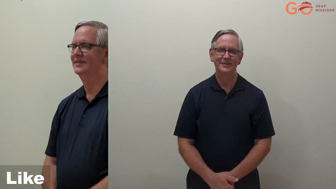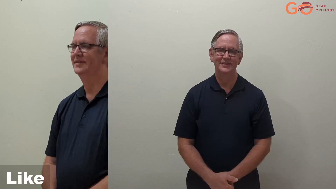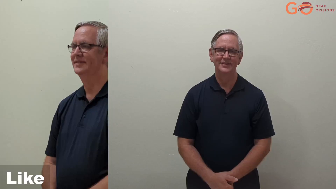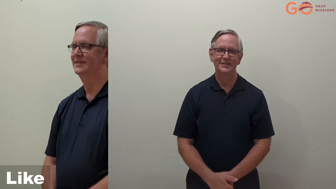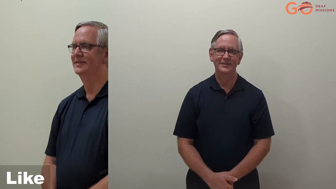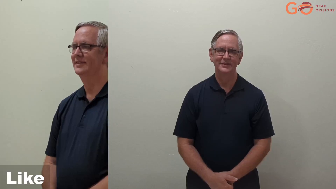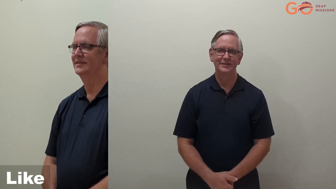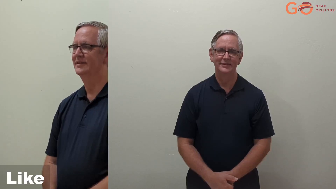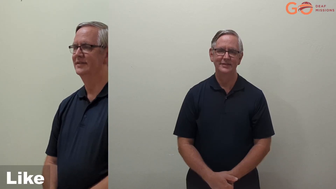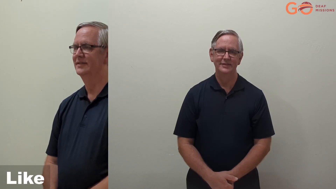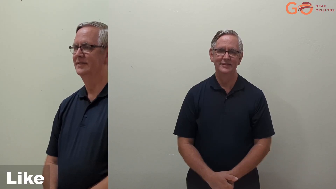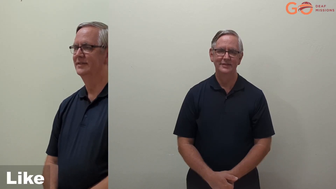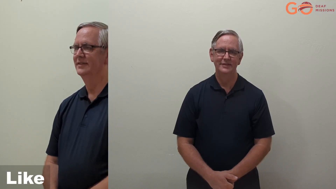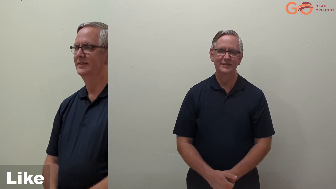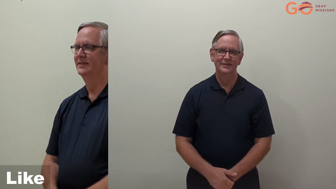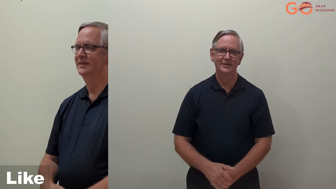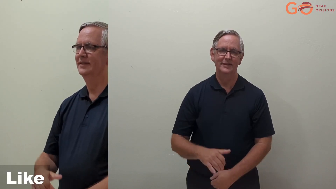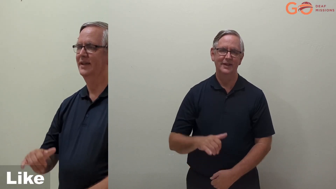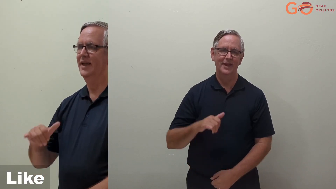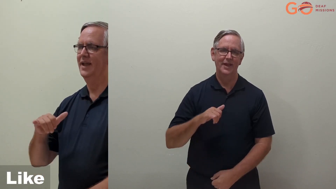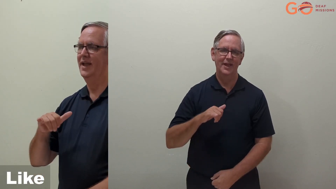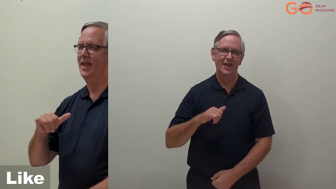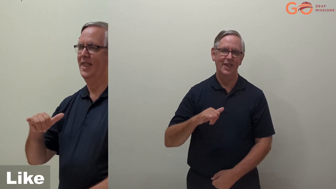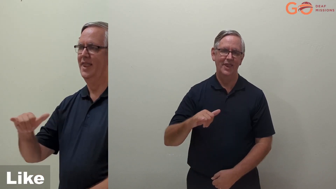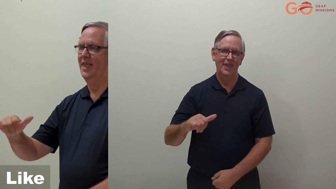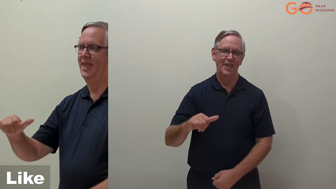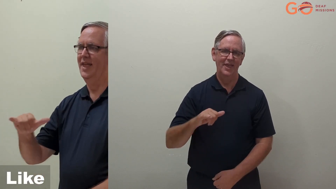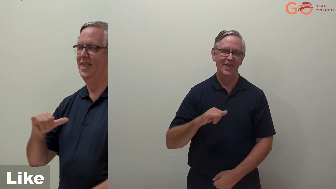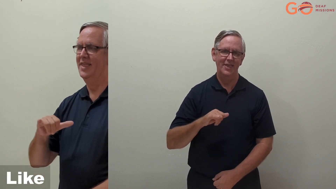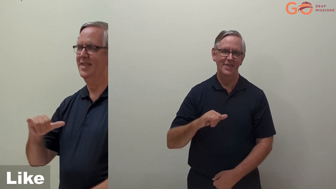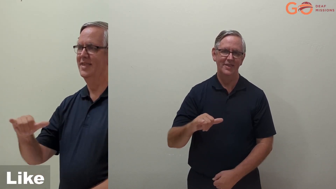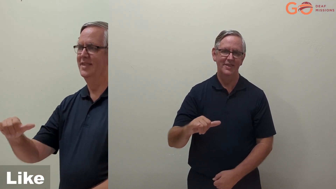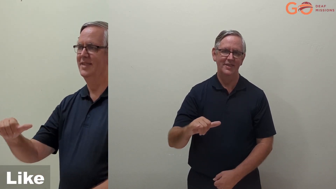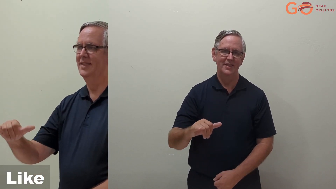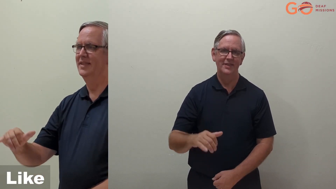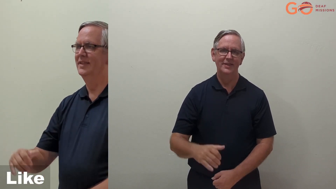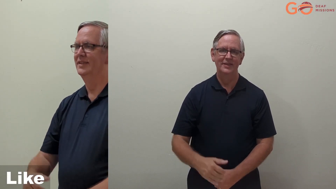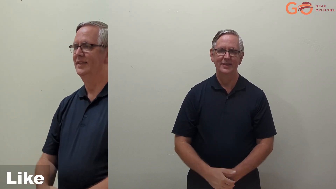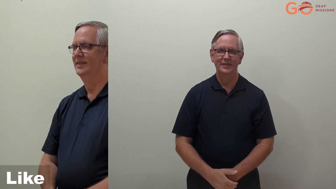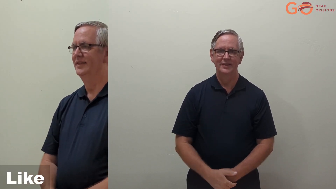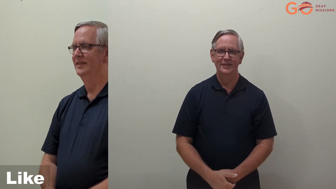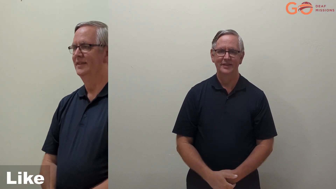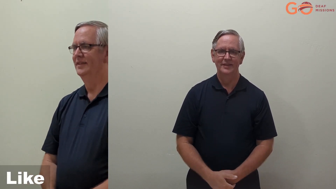Like